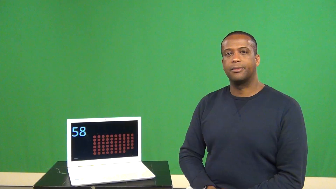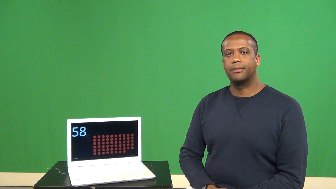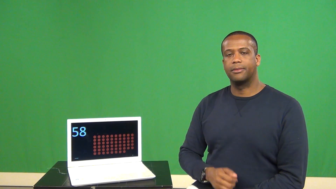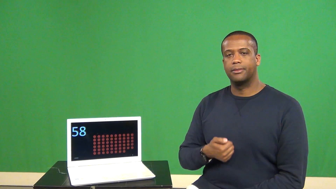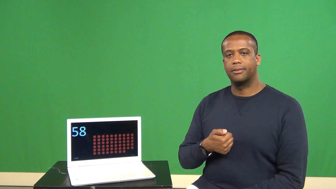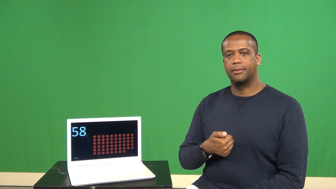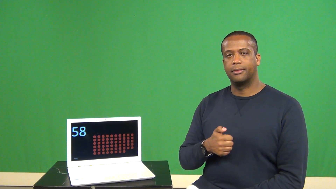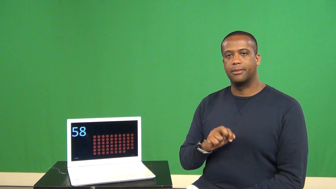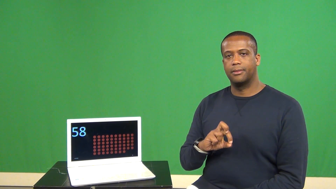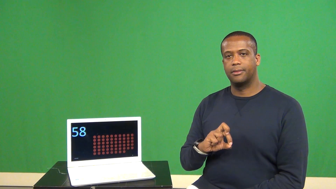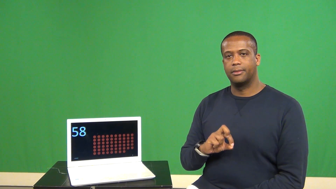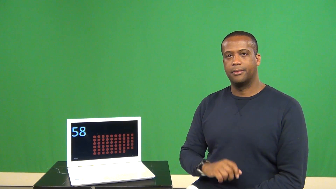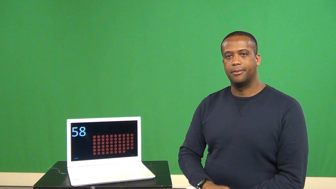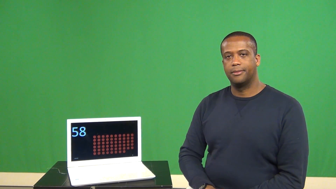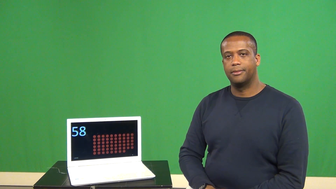number58